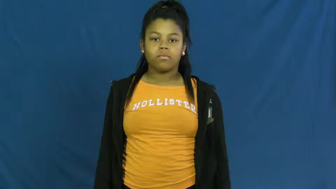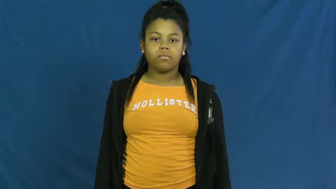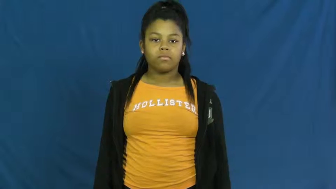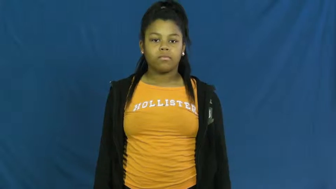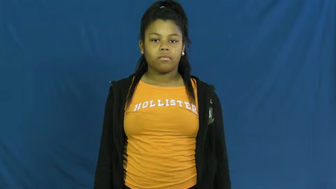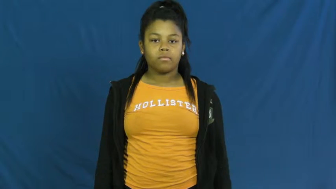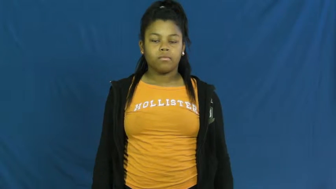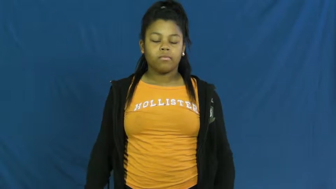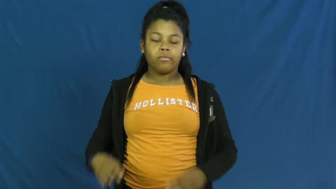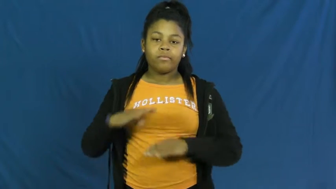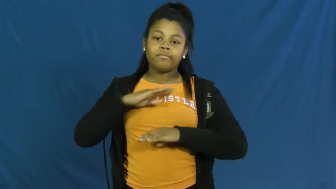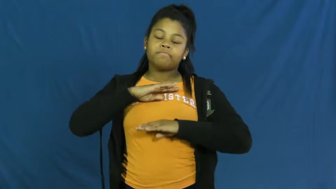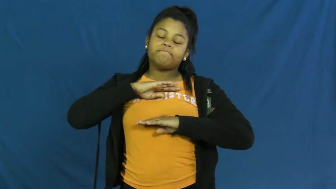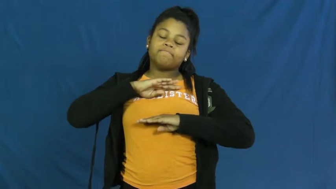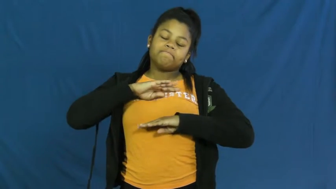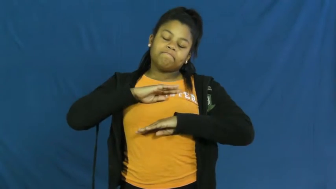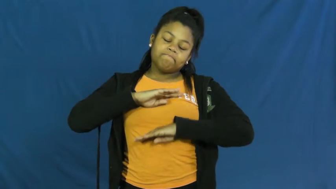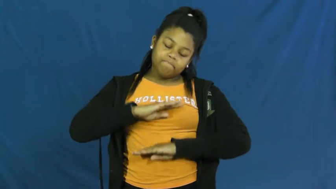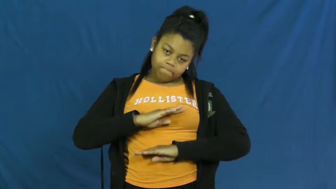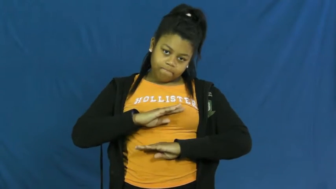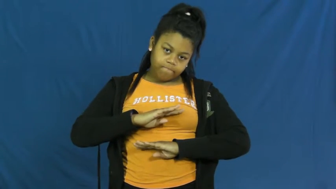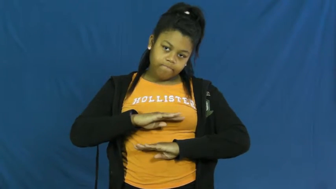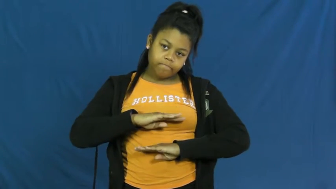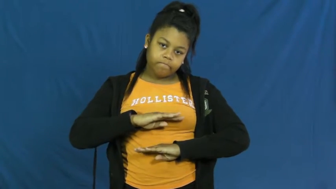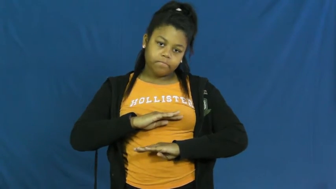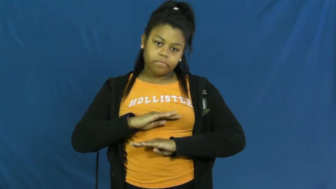quench